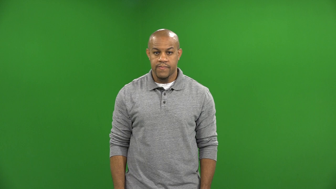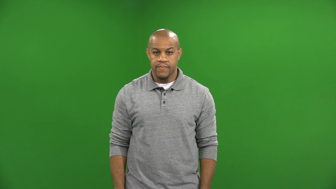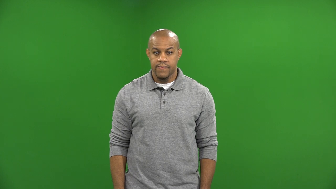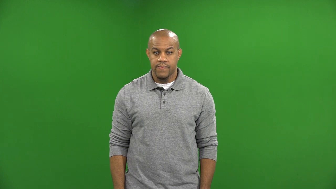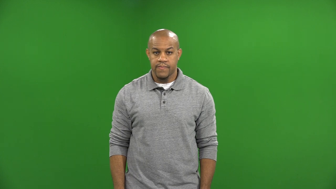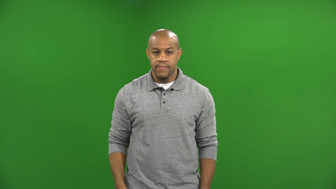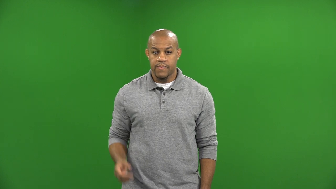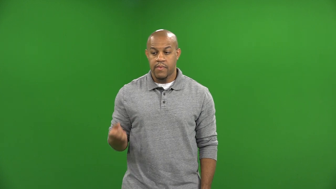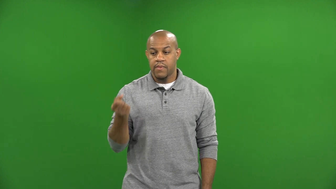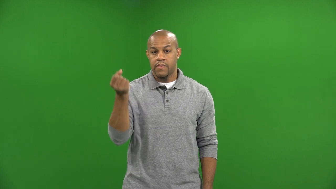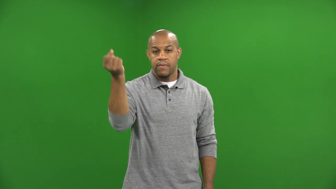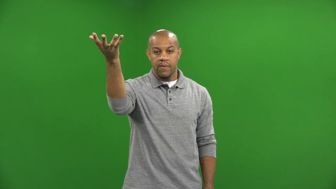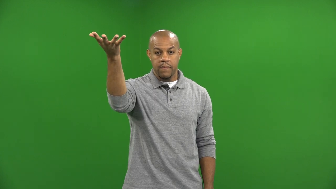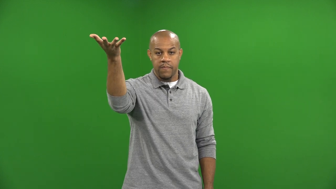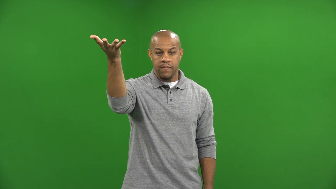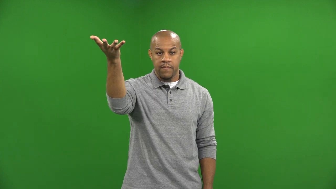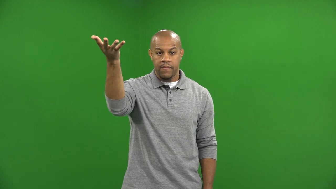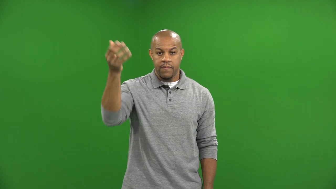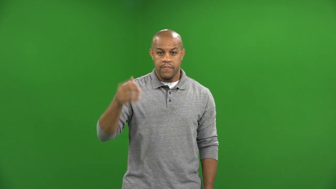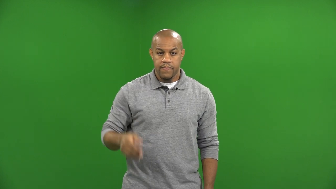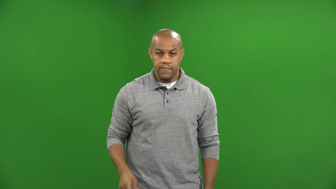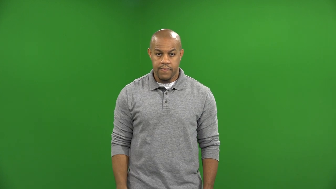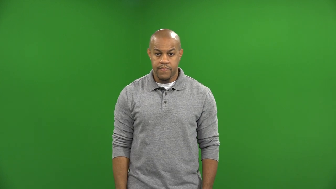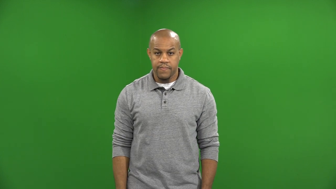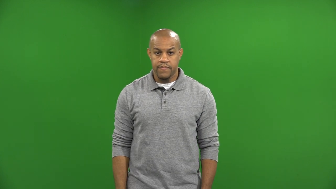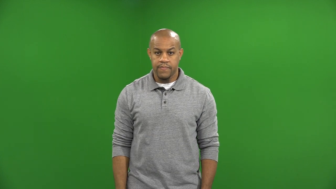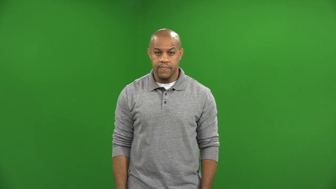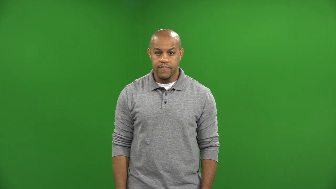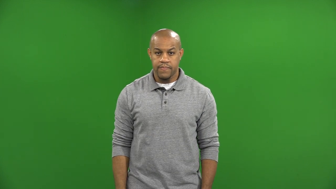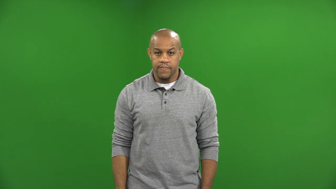Lay up-baketball